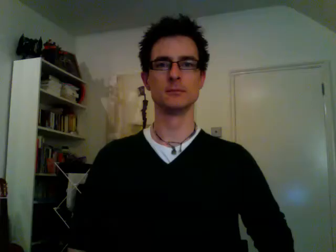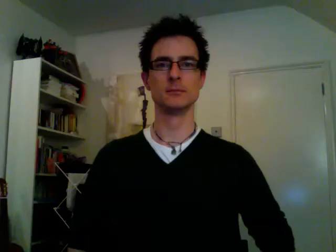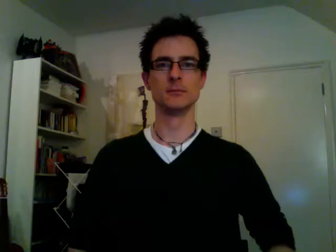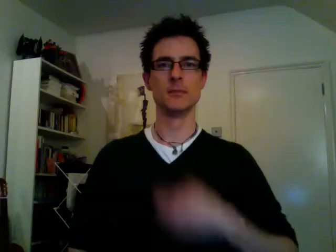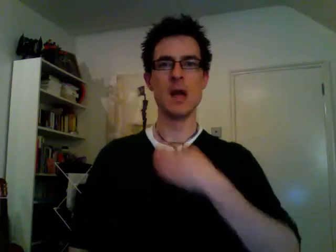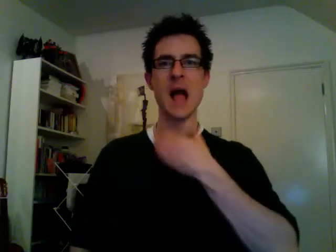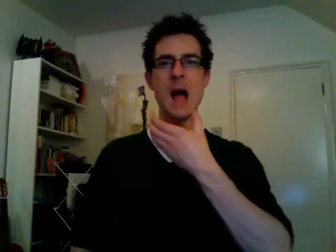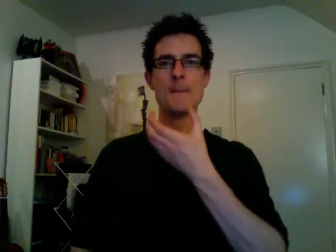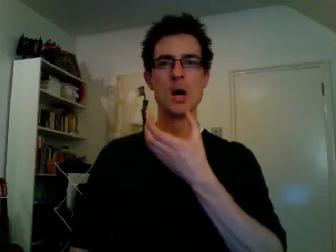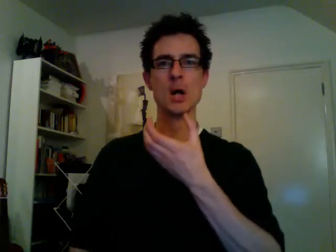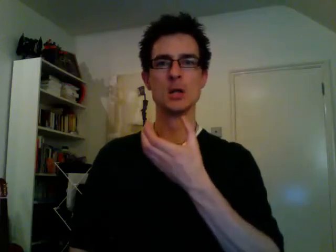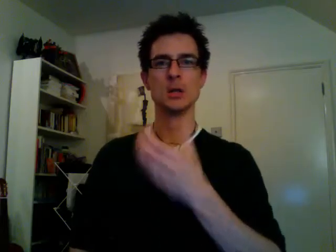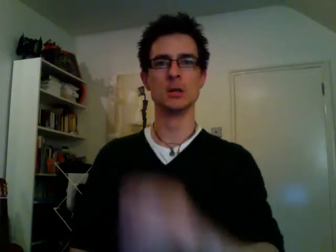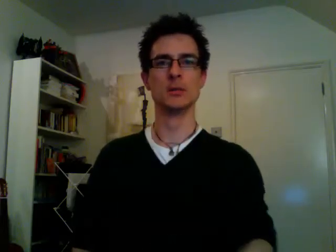apple